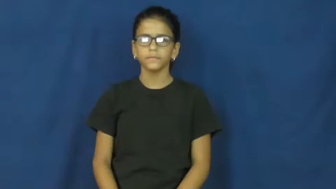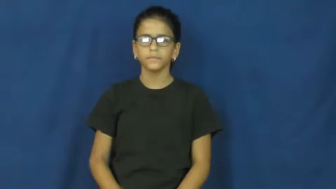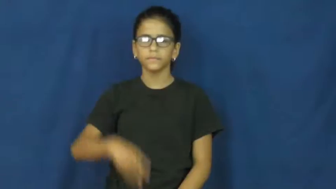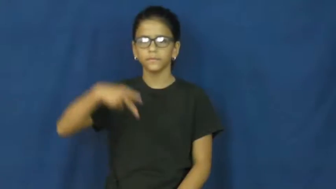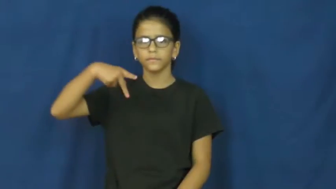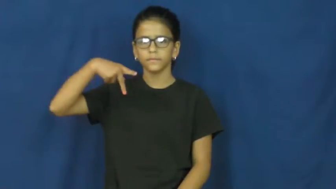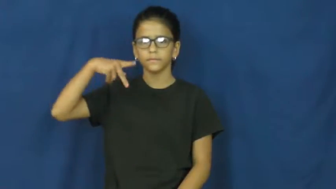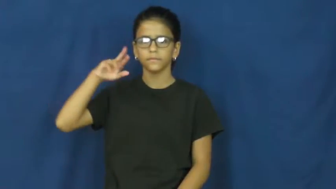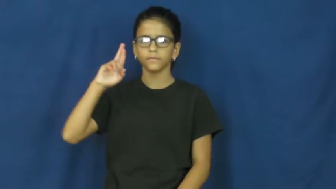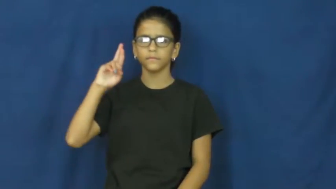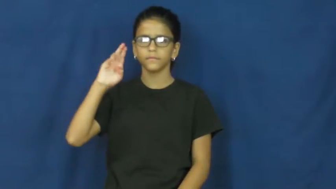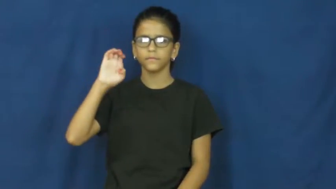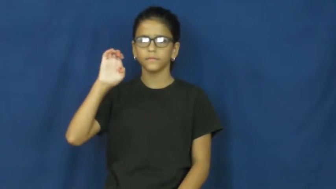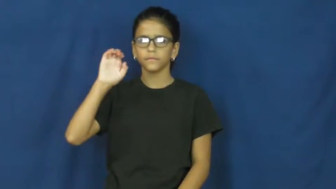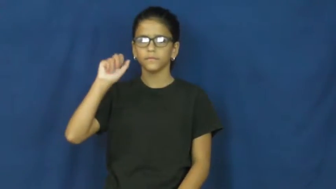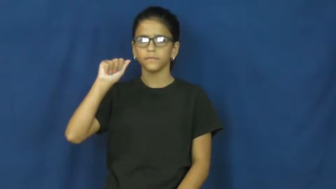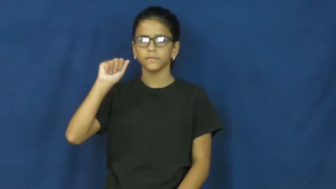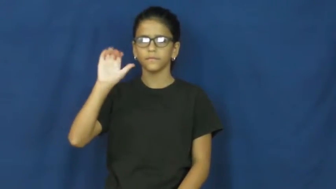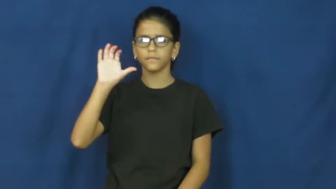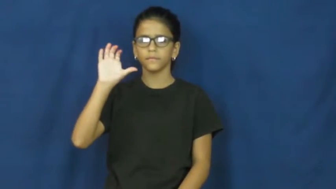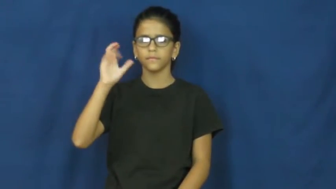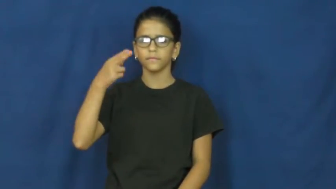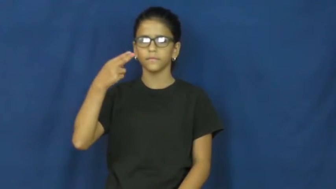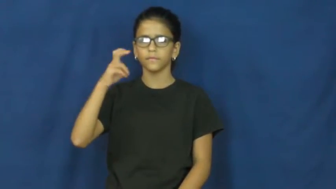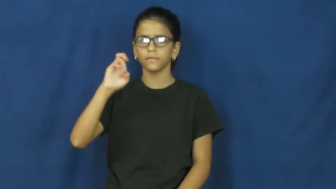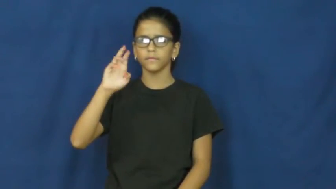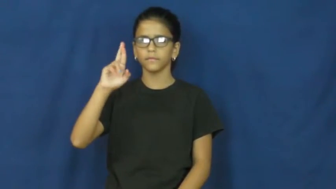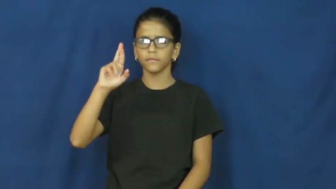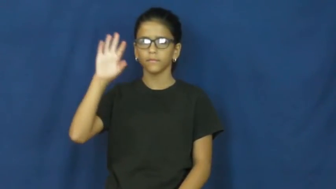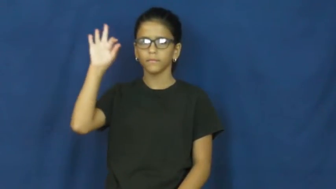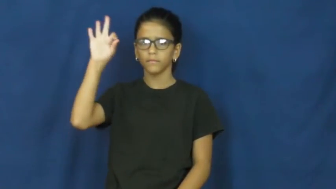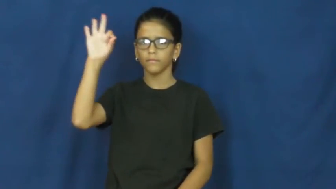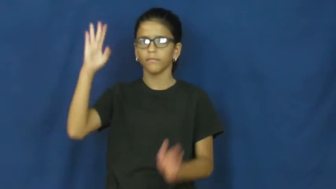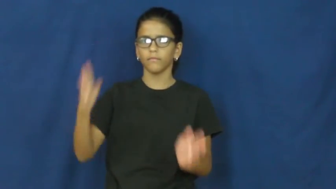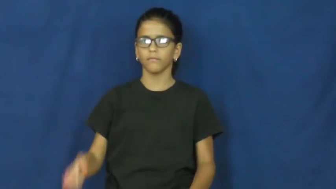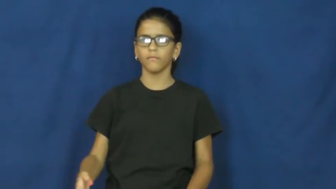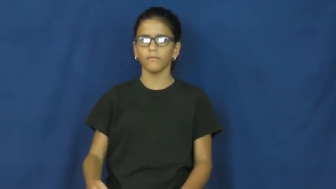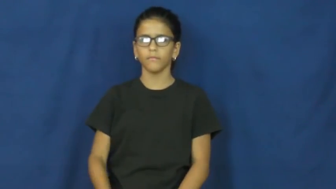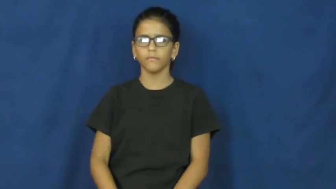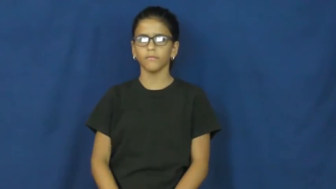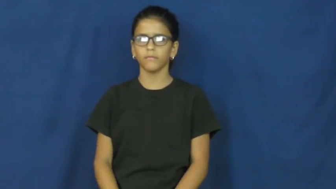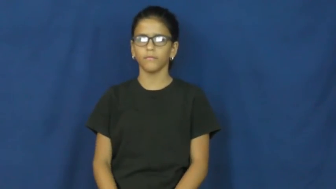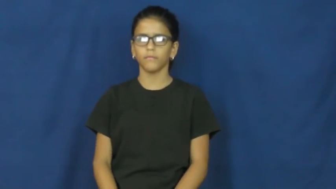preacher